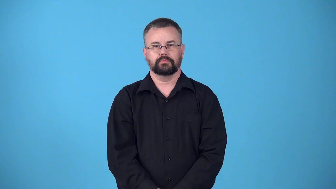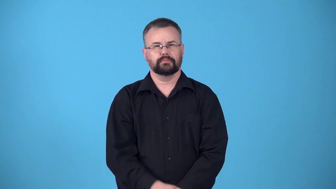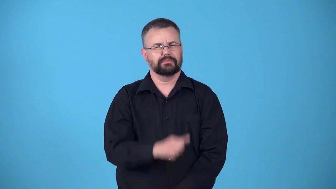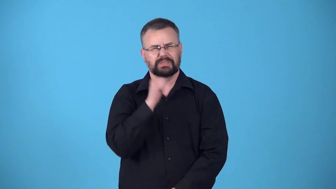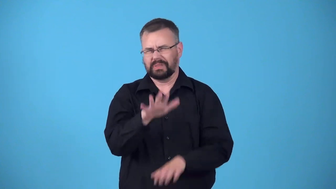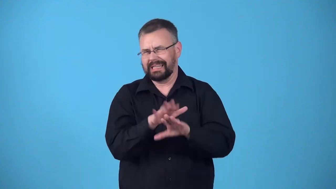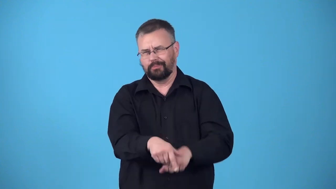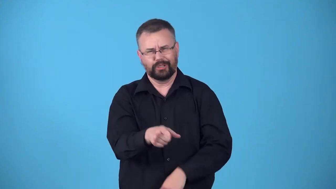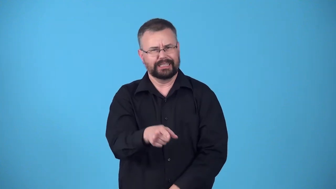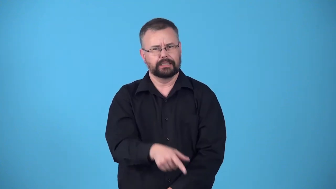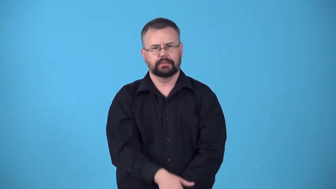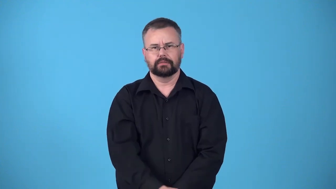don't put him down